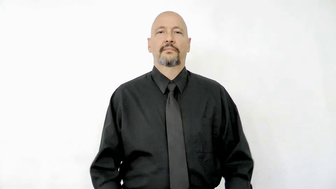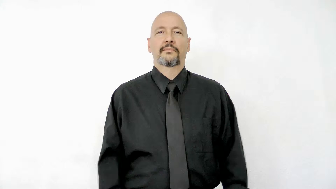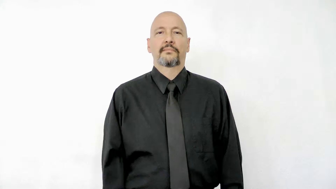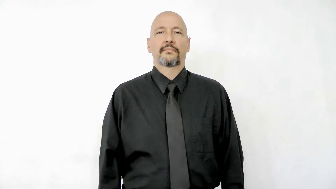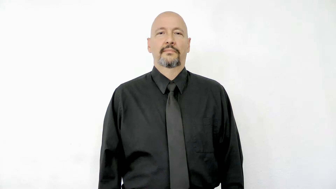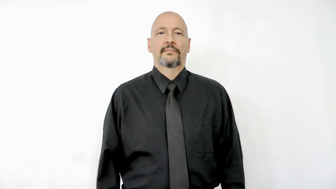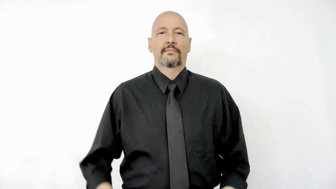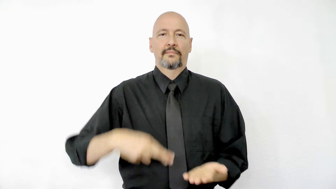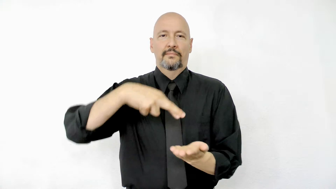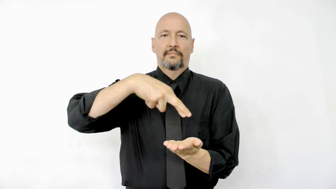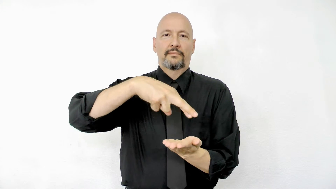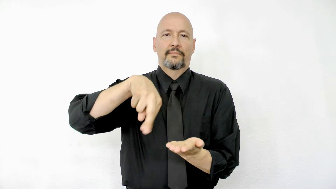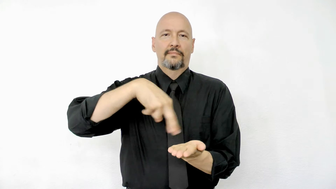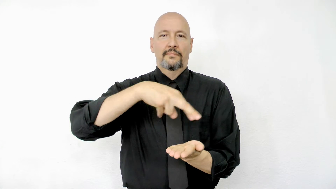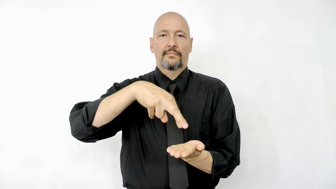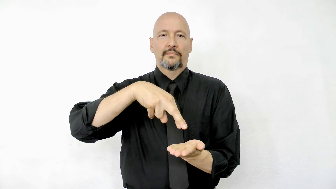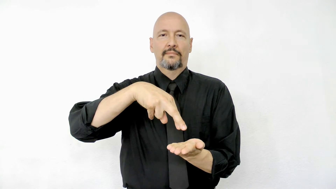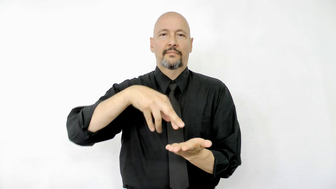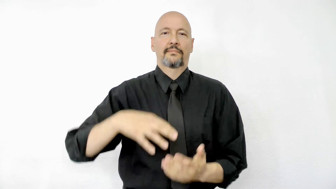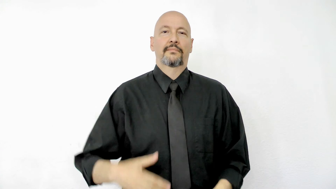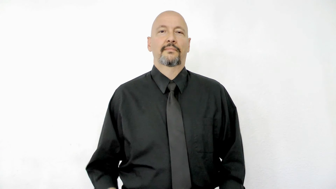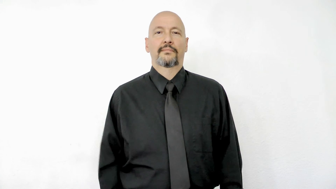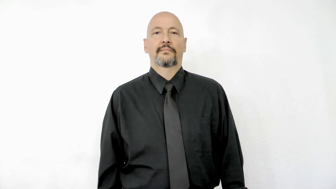record version 3